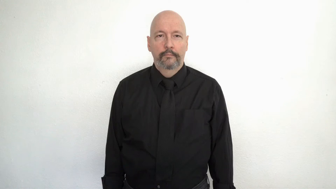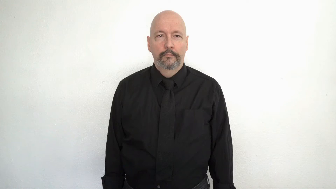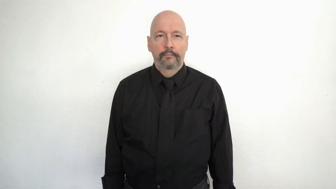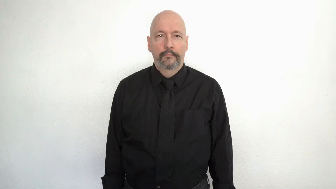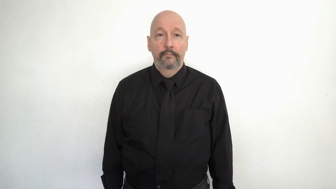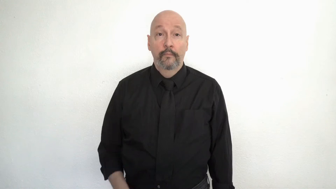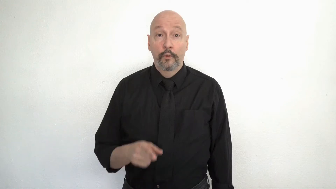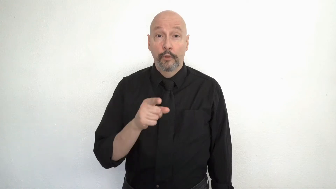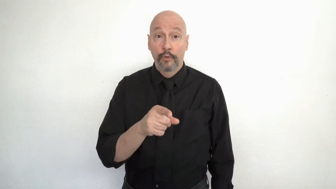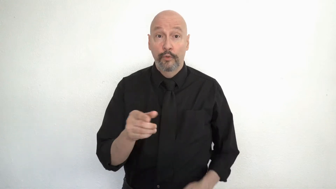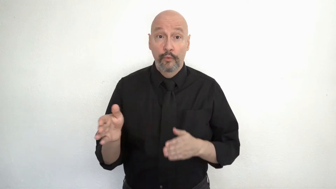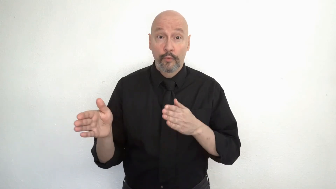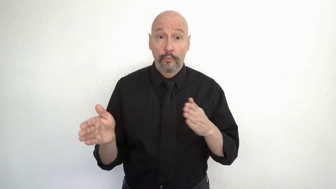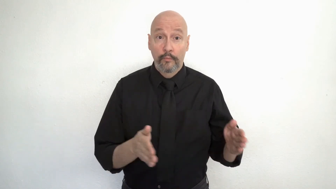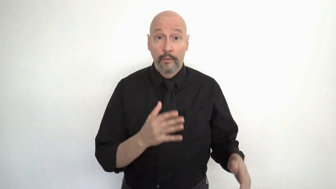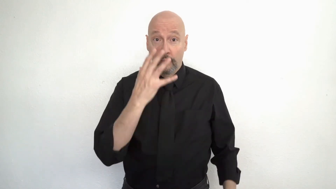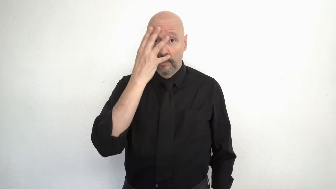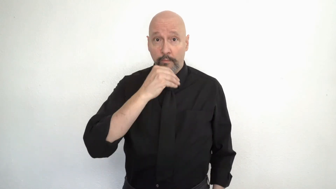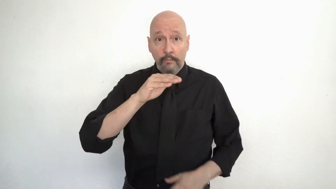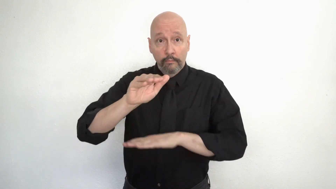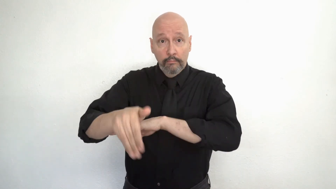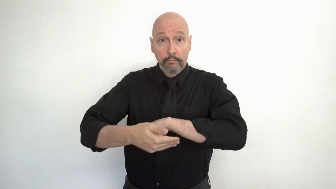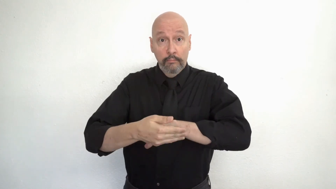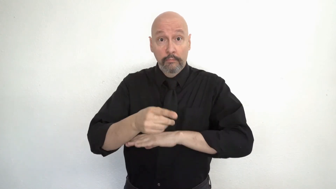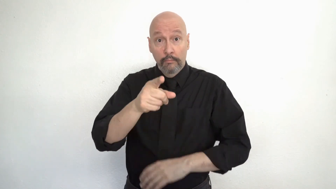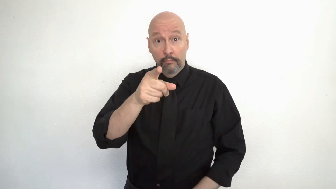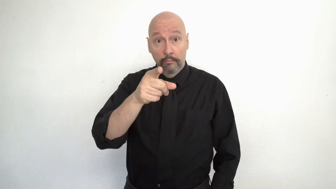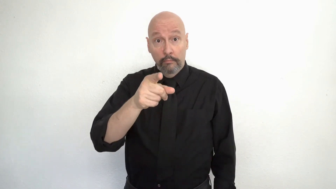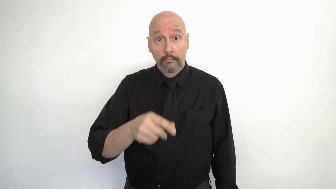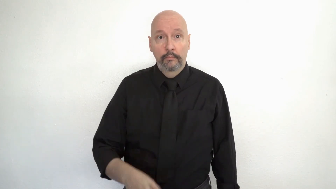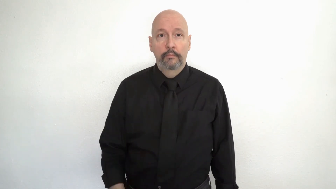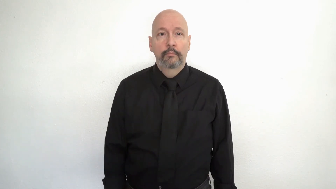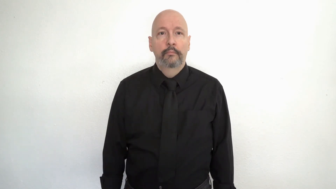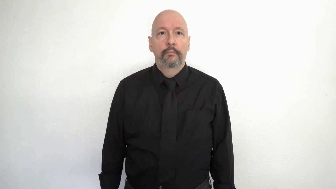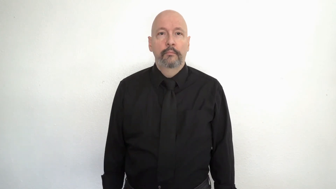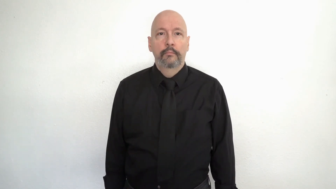YOU PLAN SLEEP OVERNIGHT YOU?